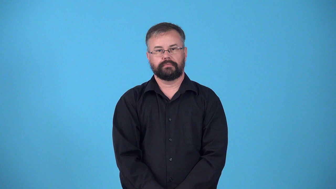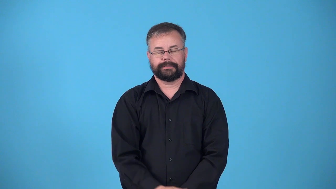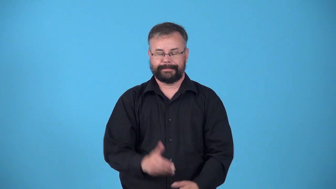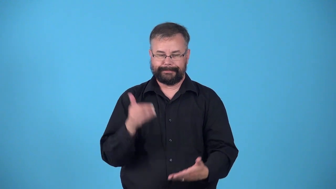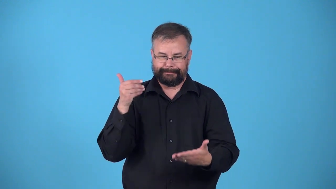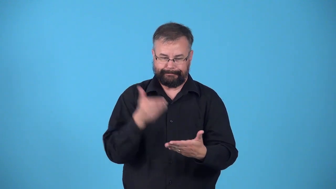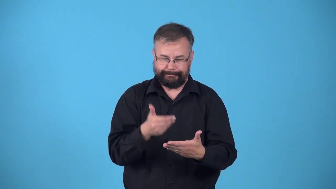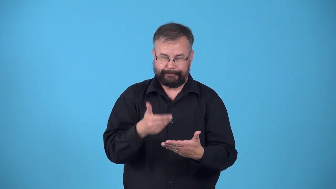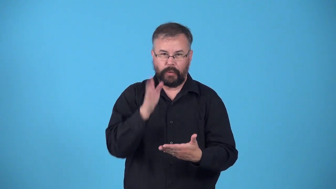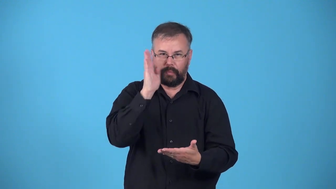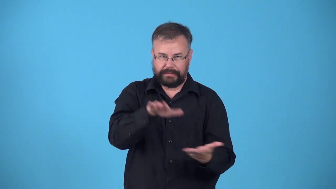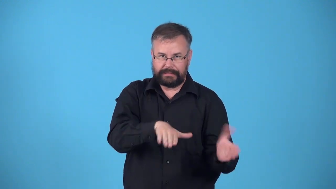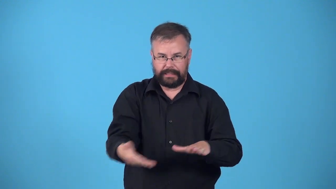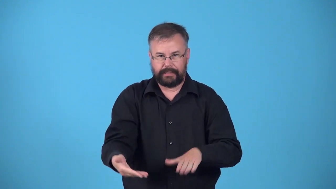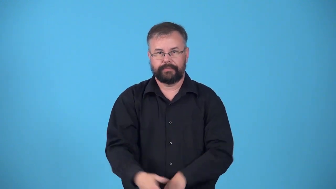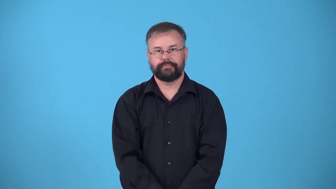not long for this world